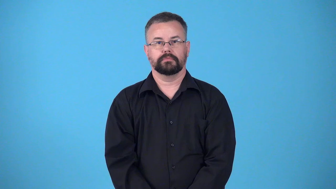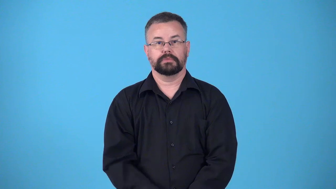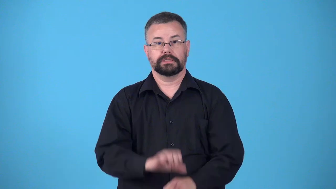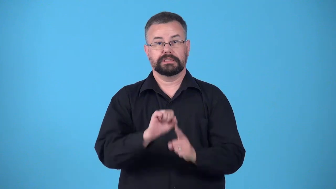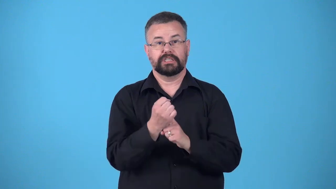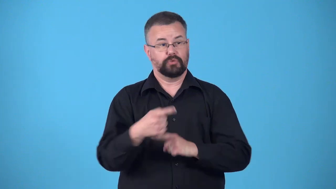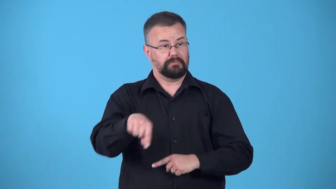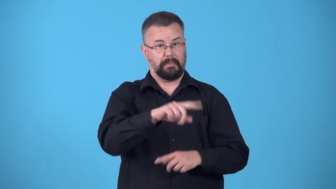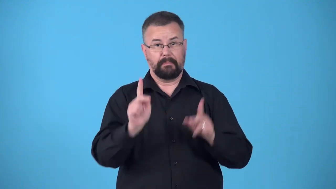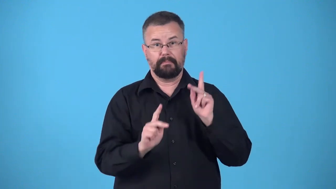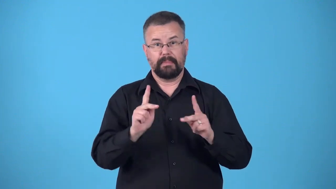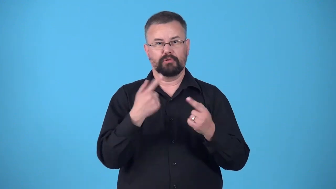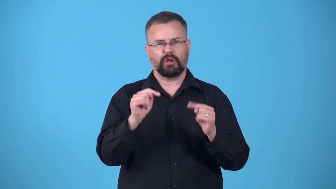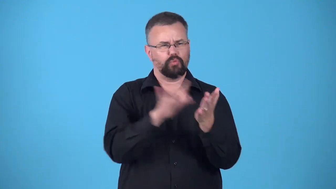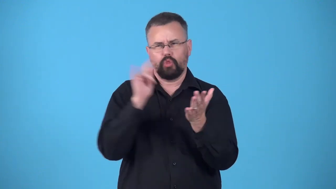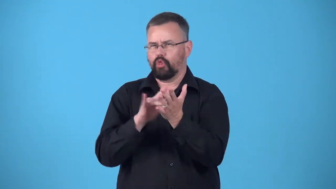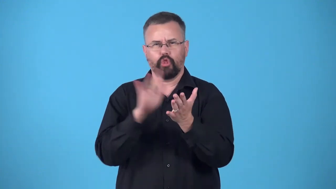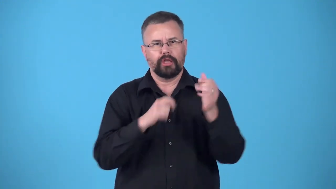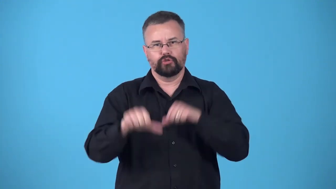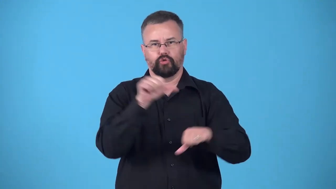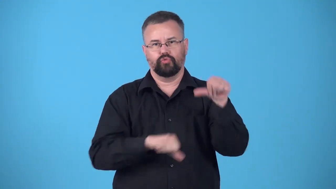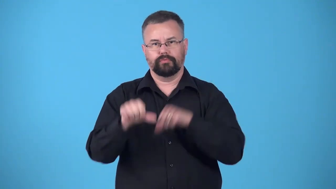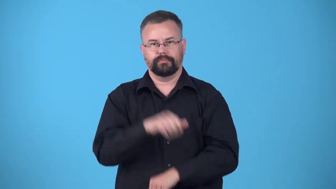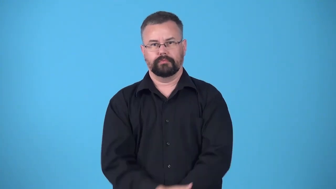cutthroat